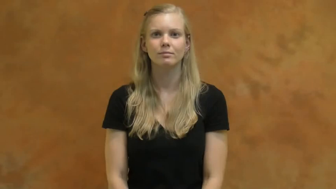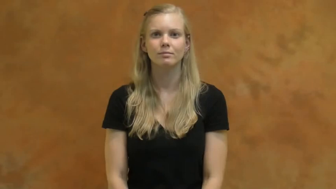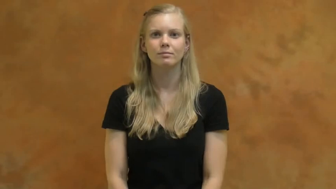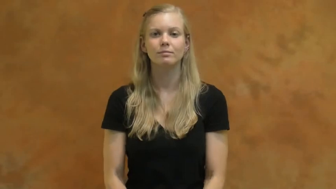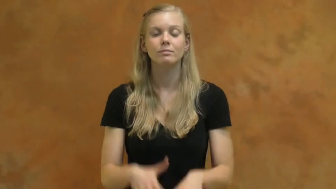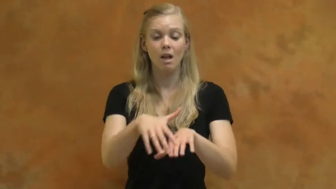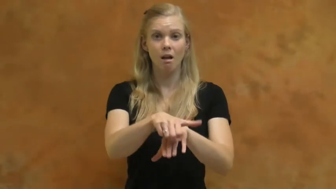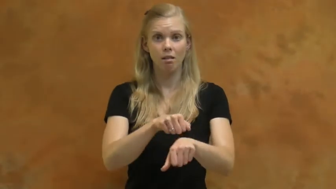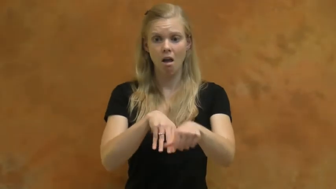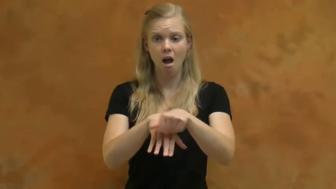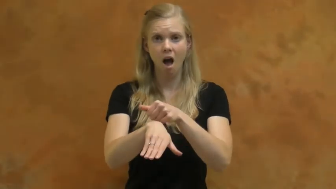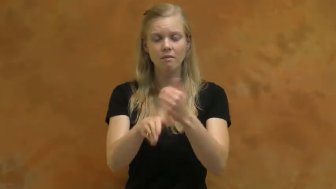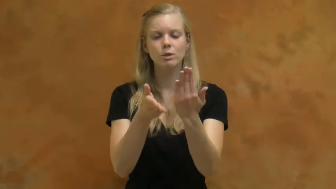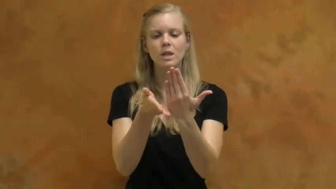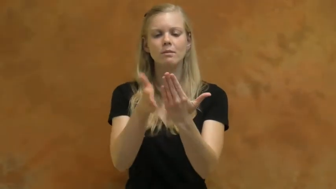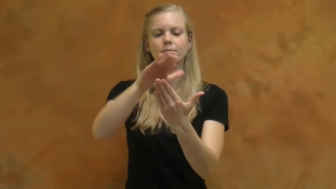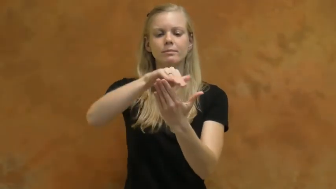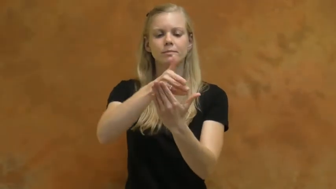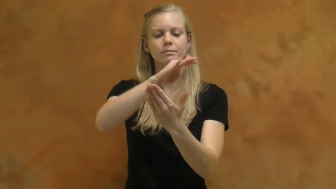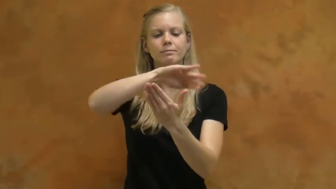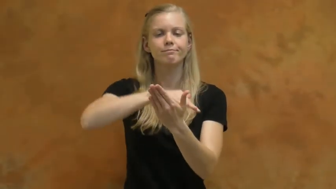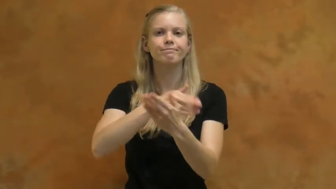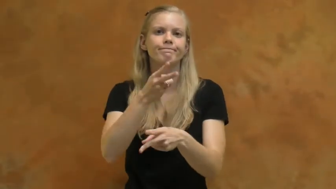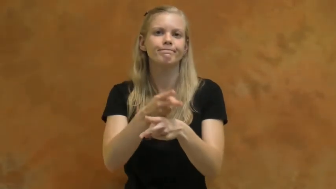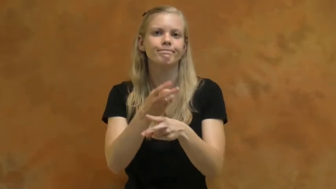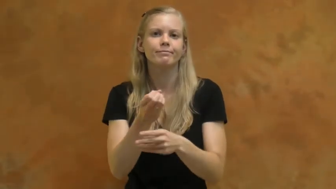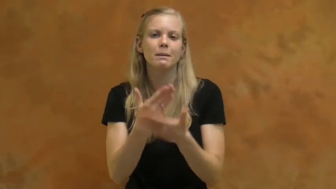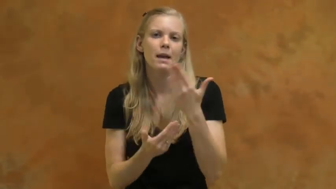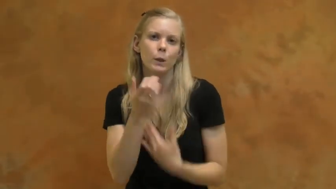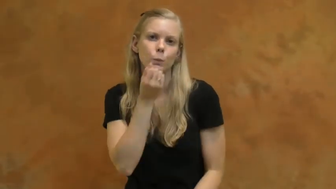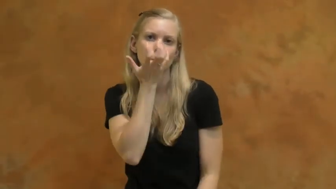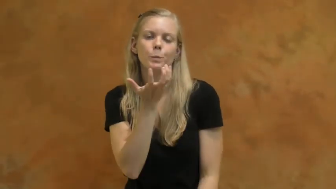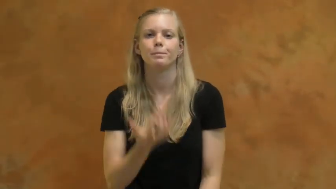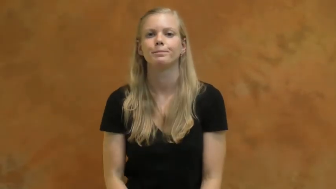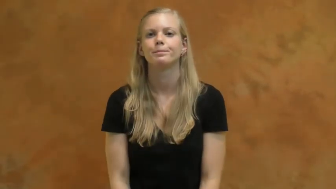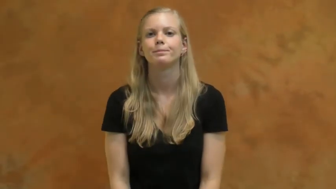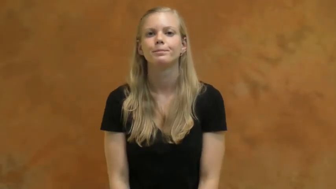mittens